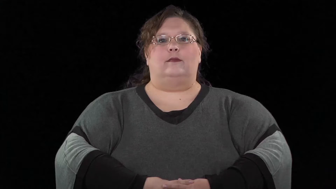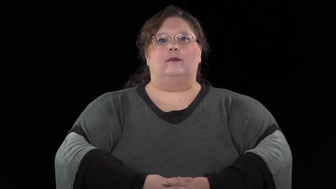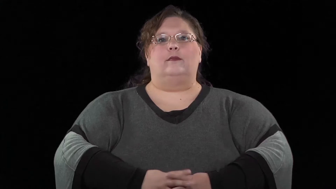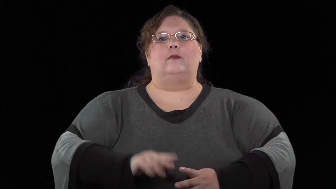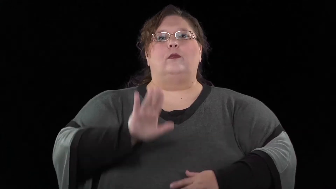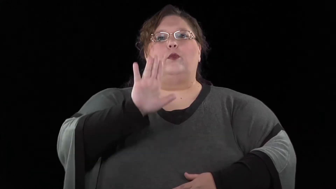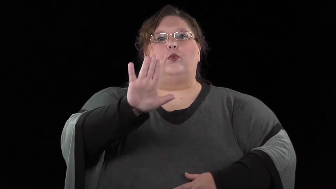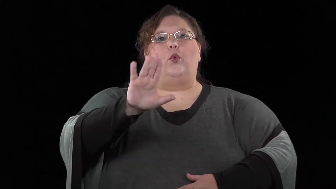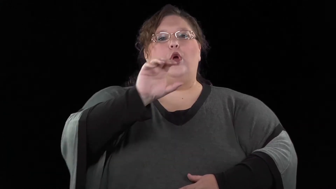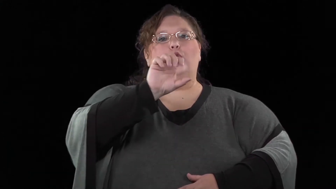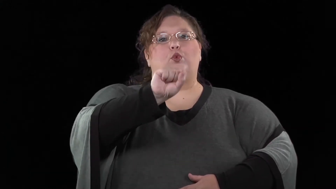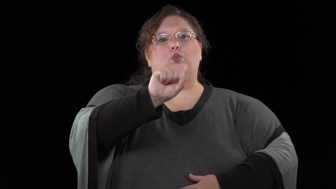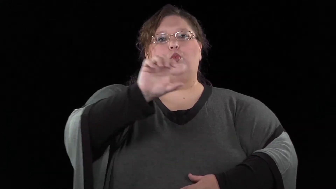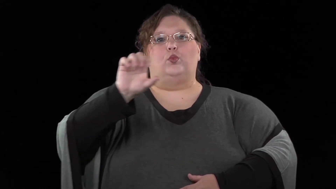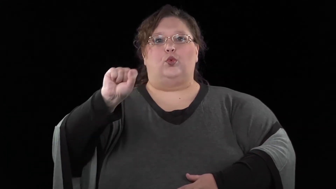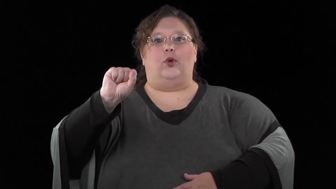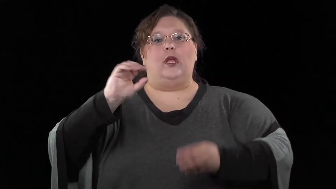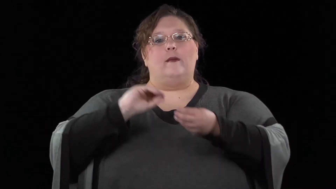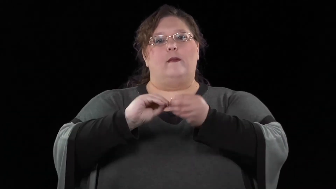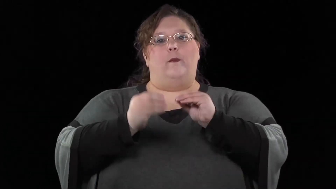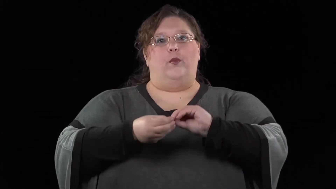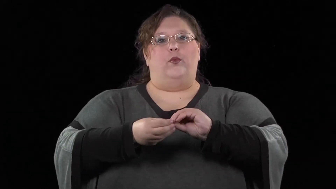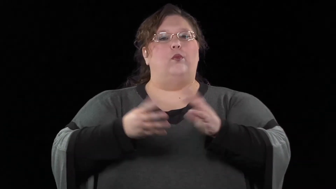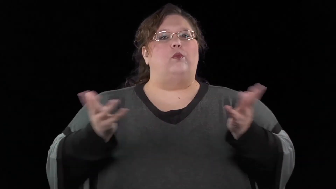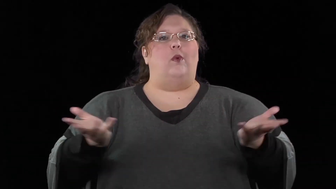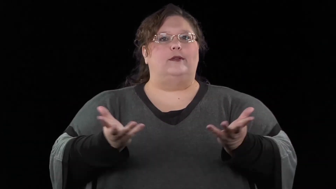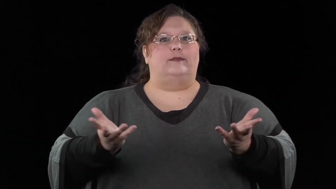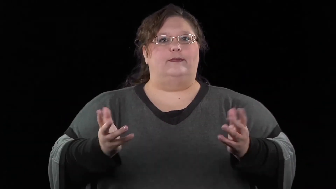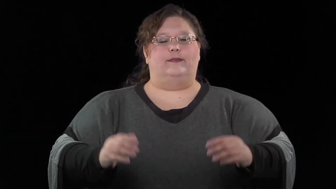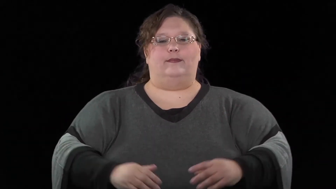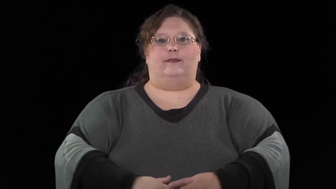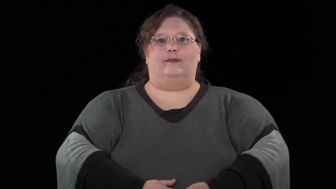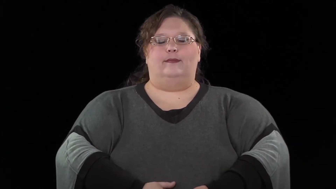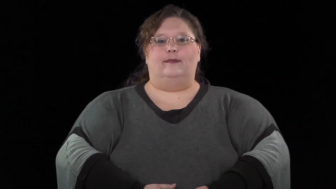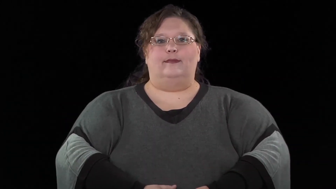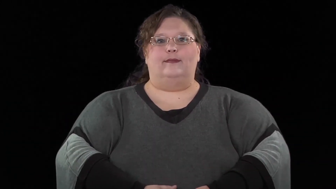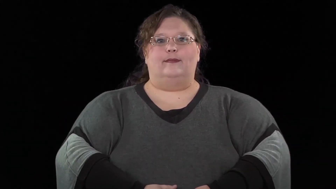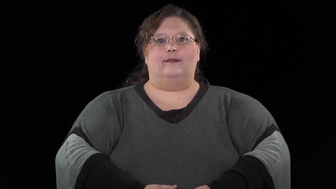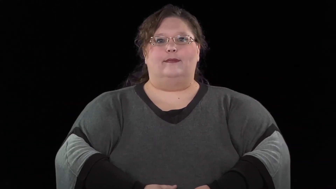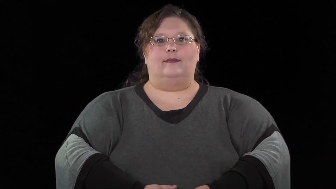What is your social security number?